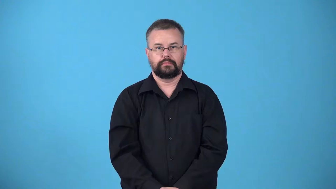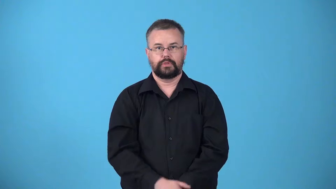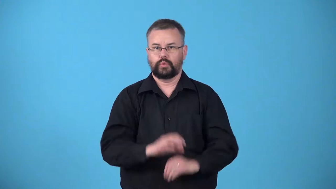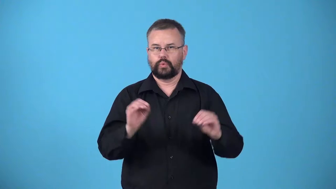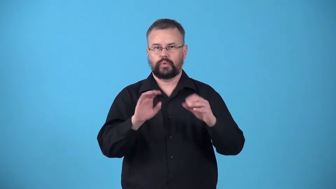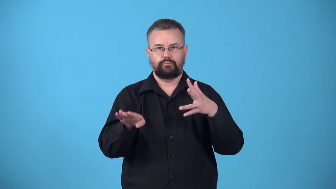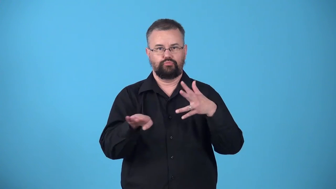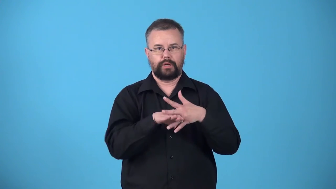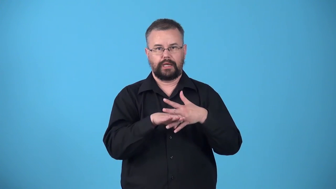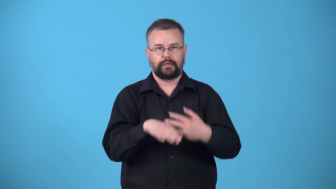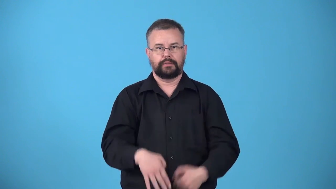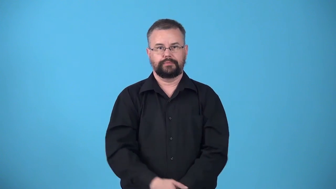uninterrupted